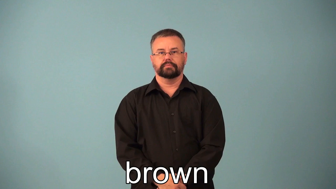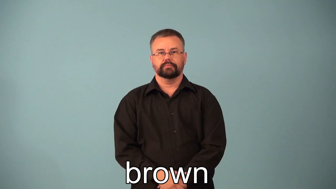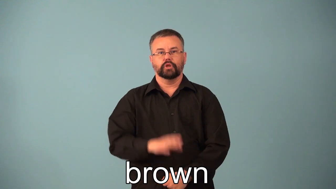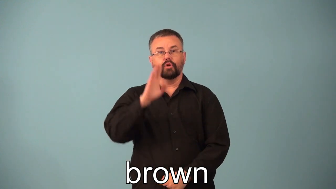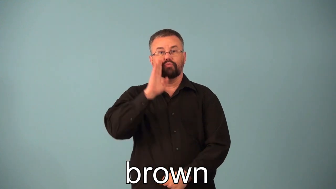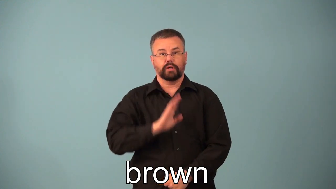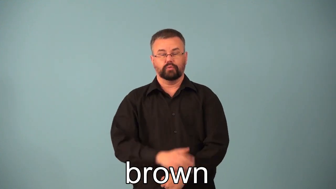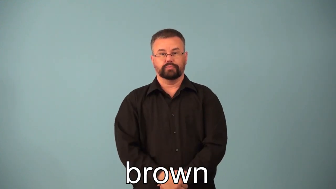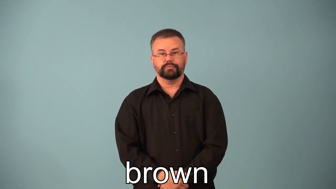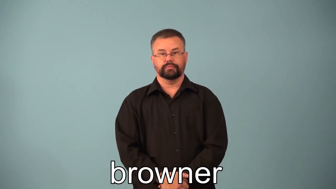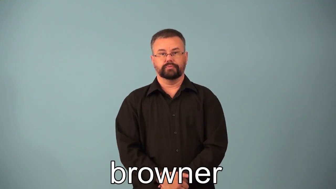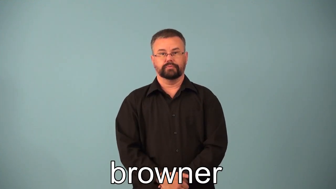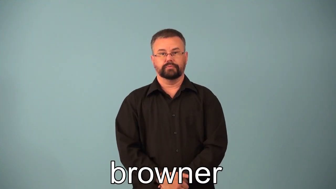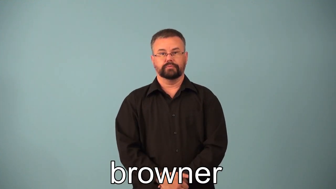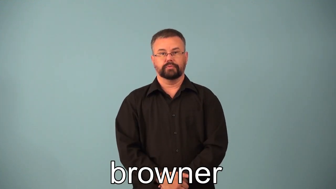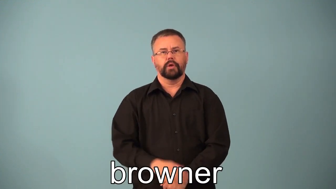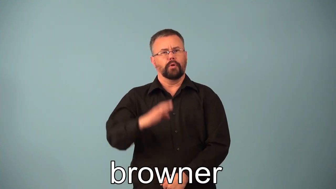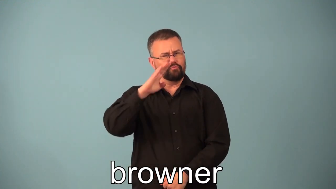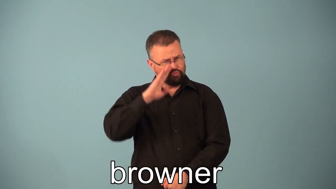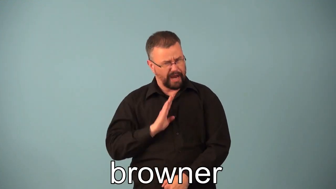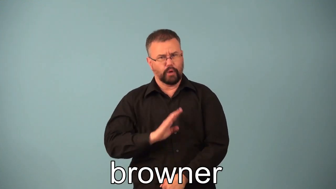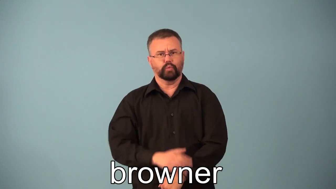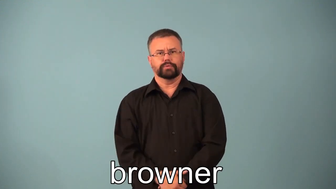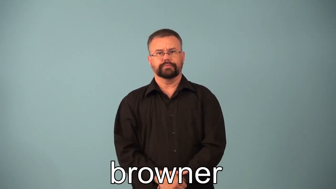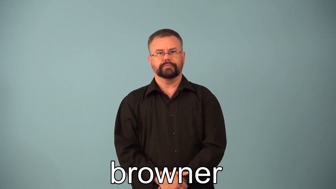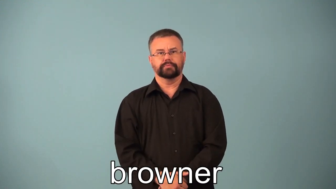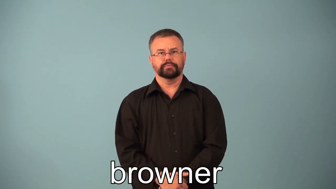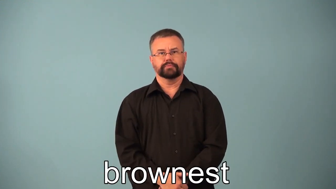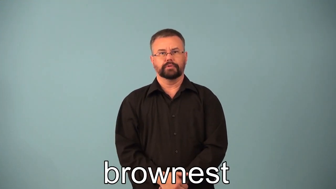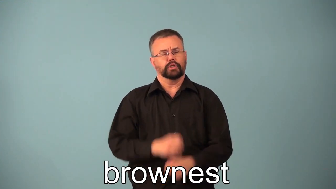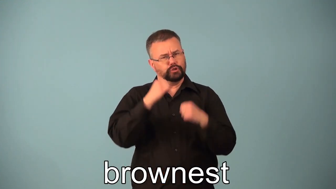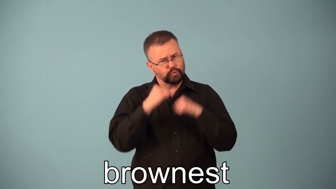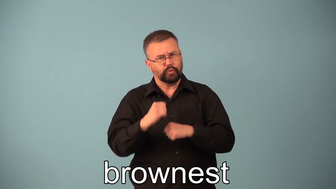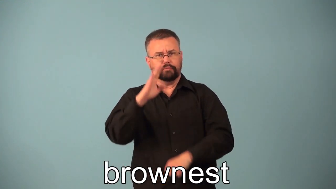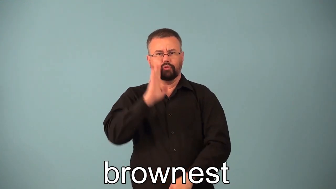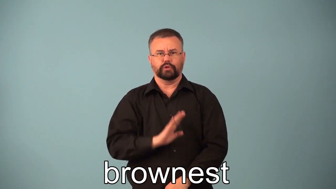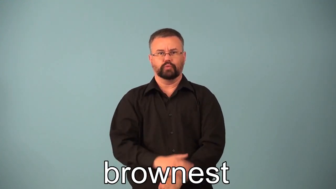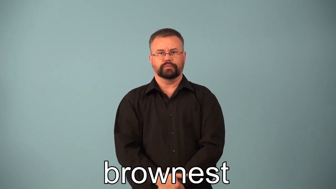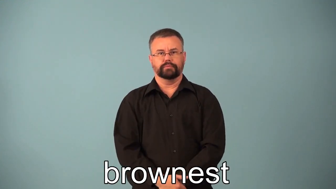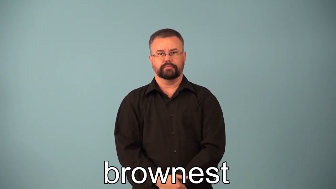browner,brownest